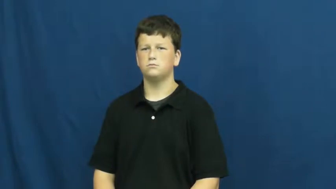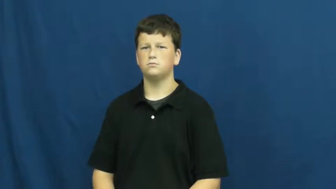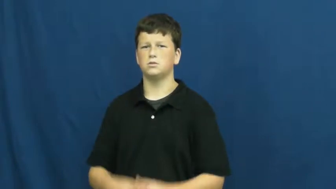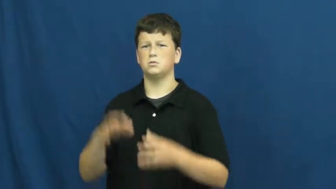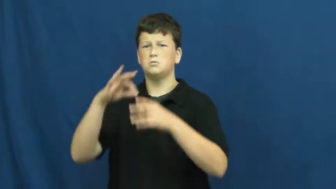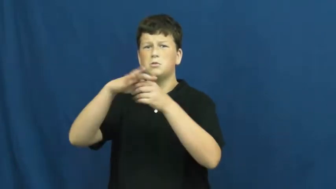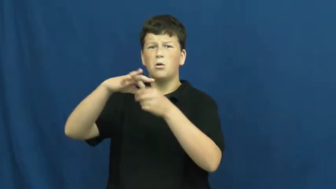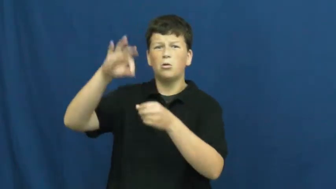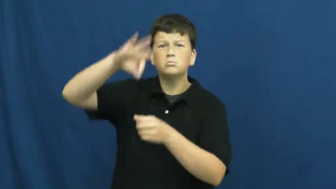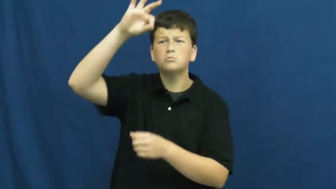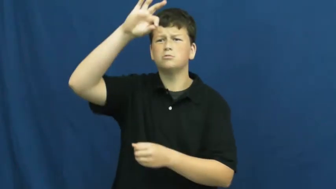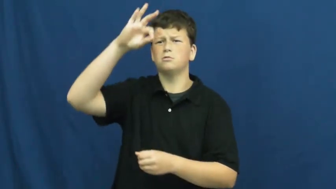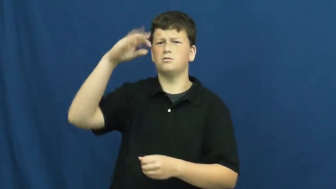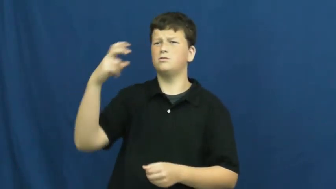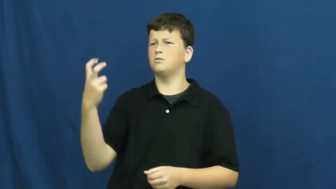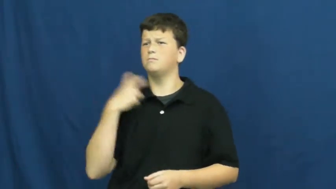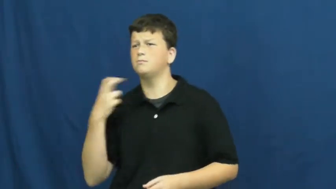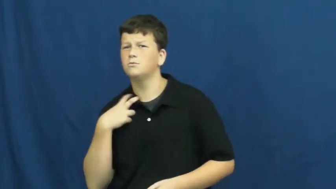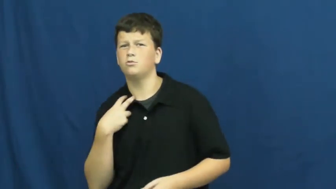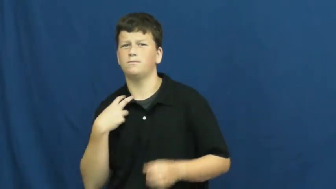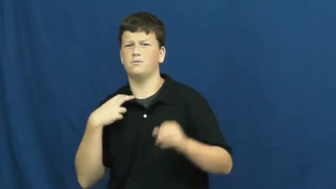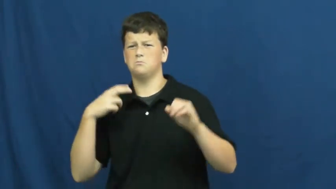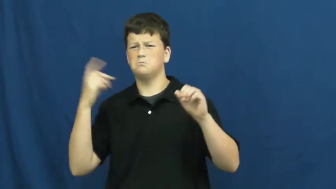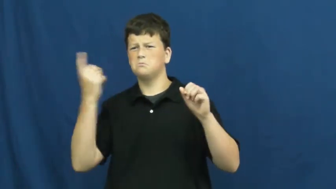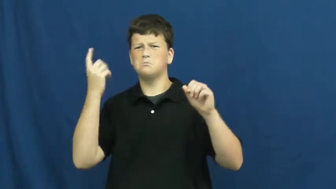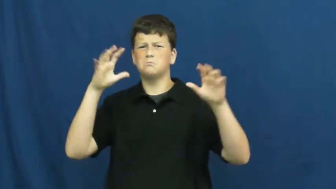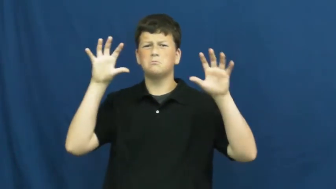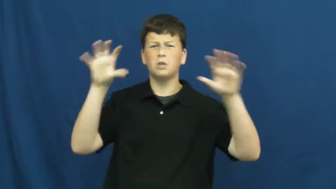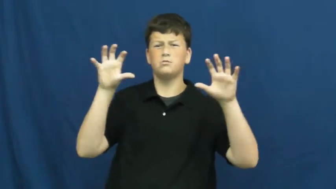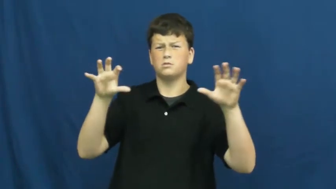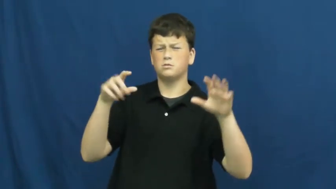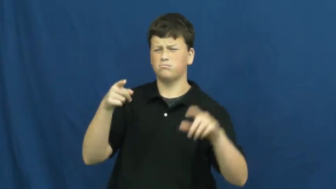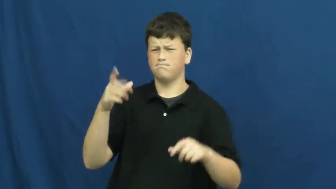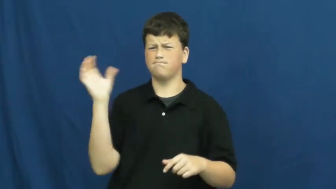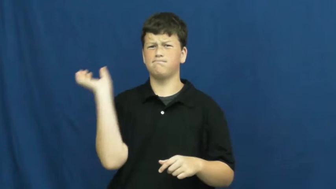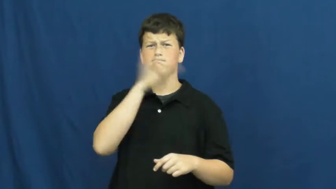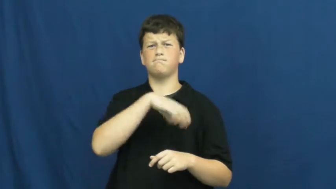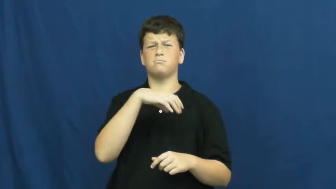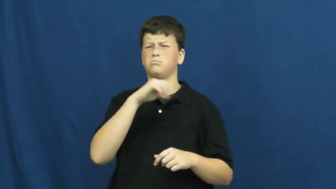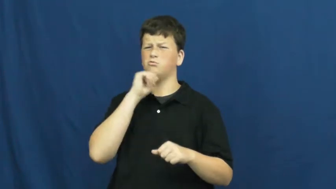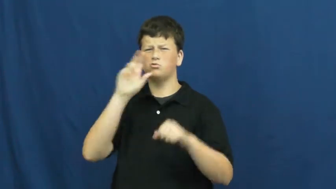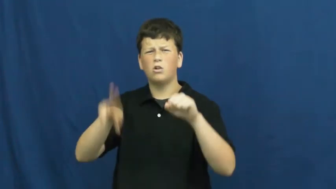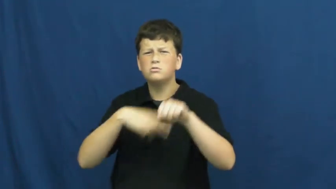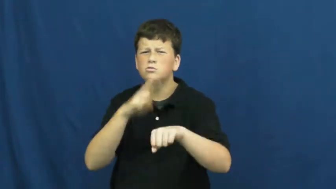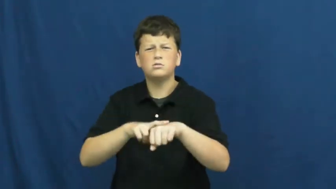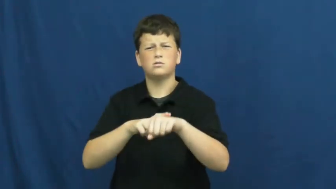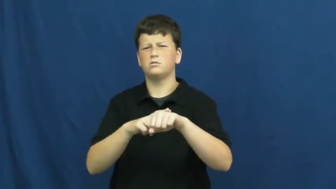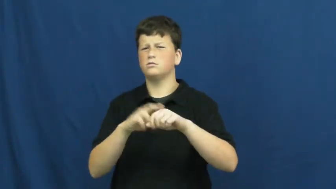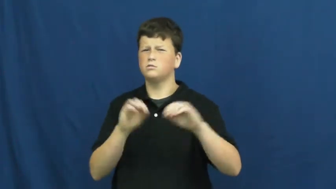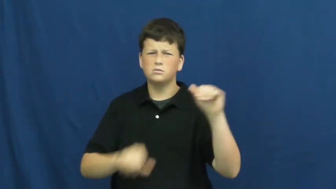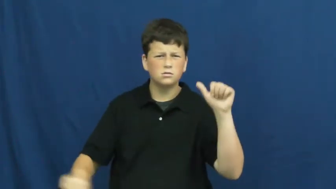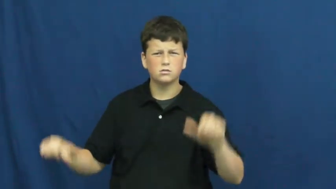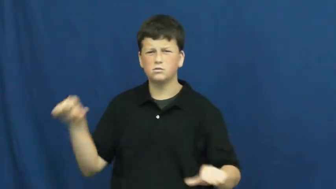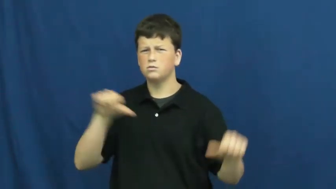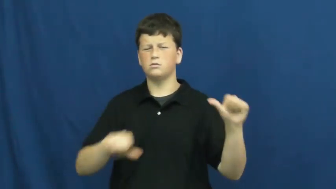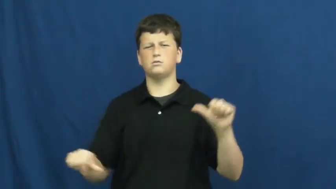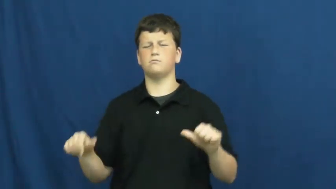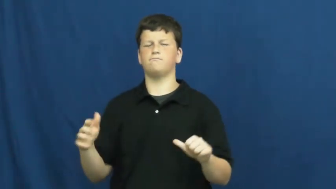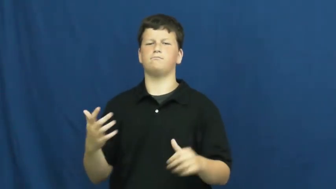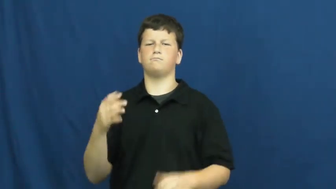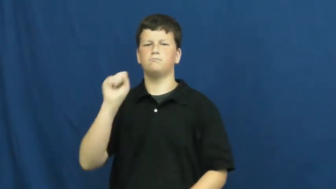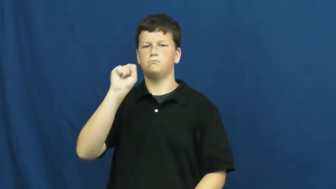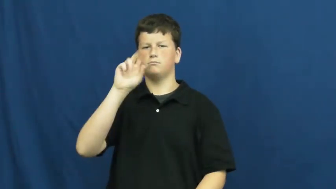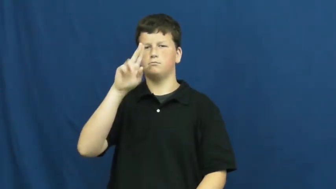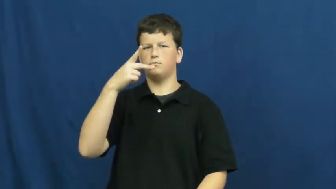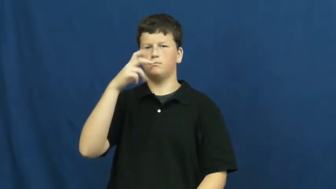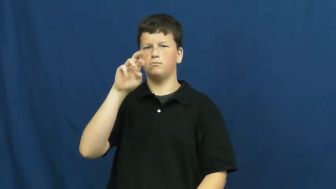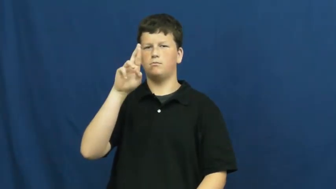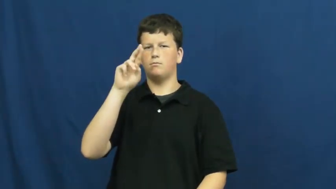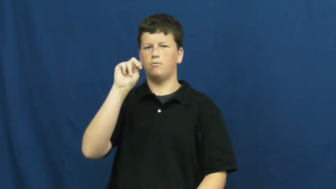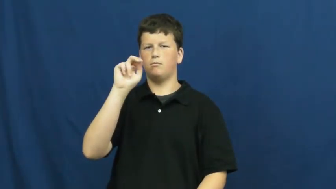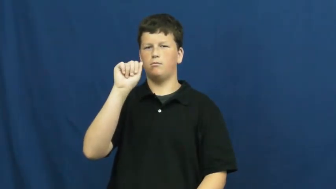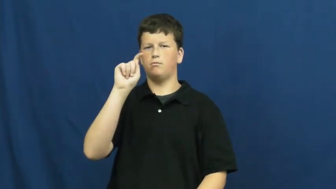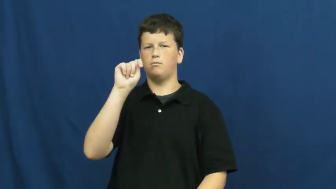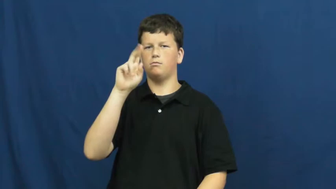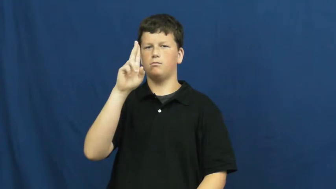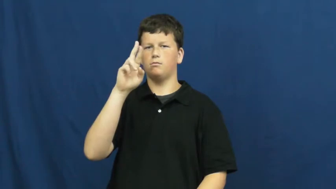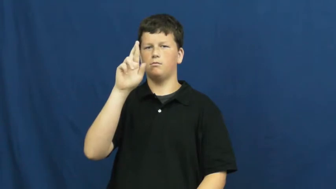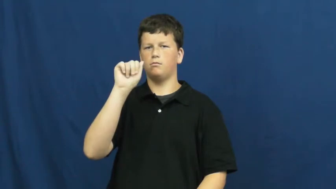supernatural